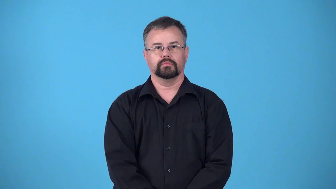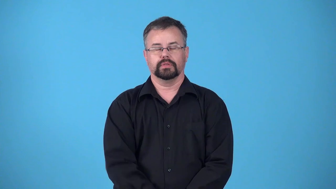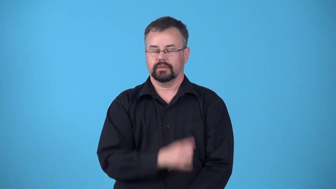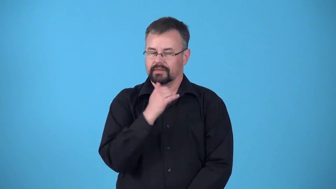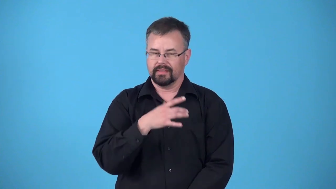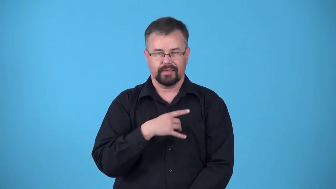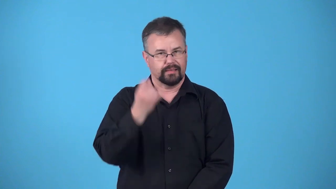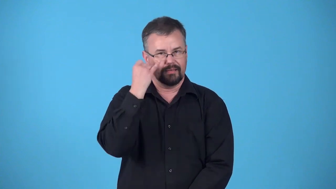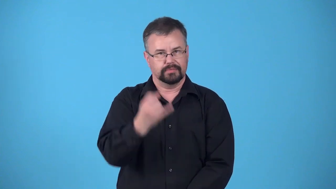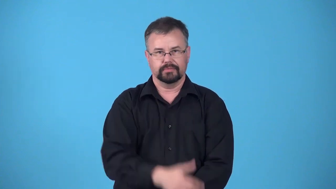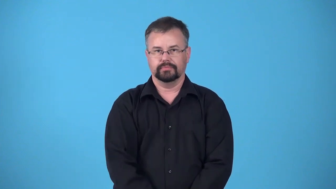cool